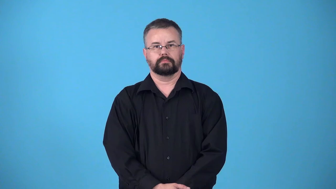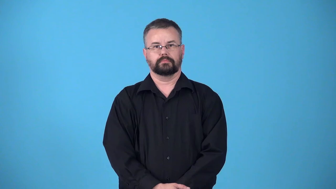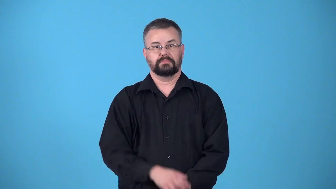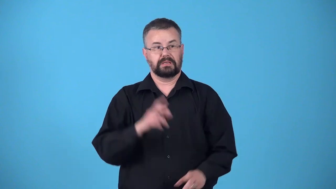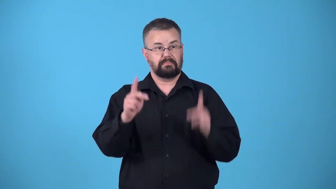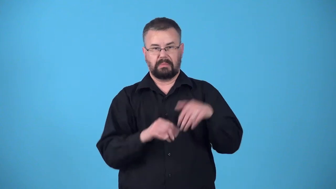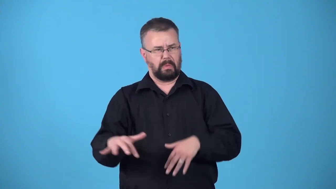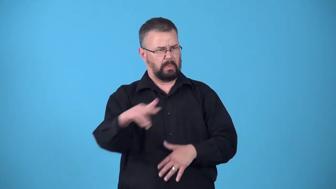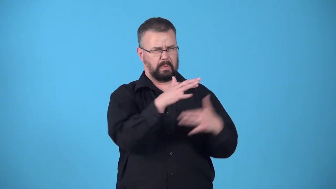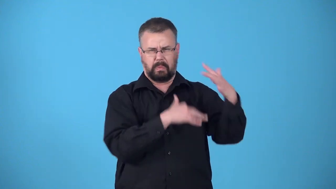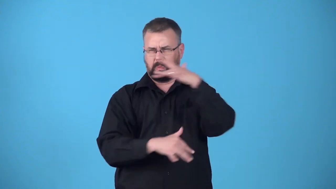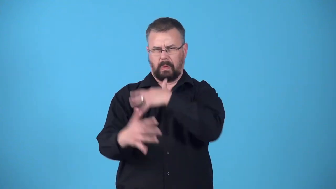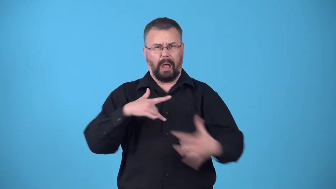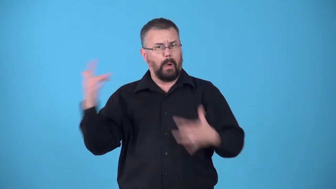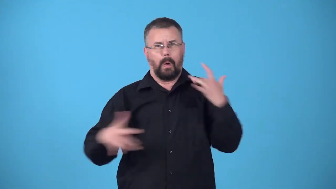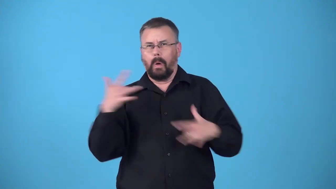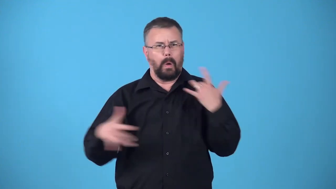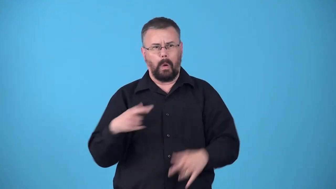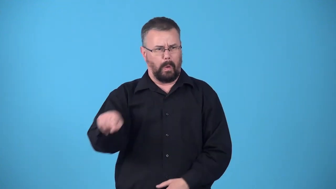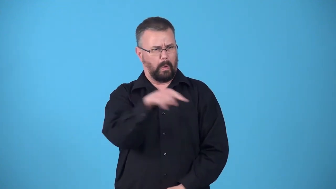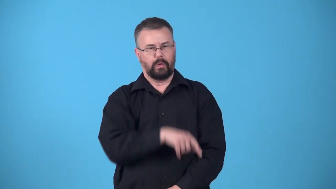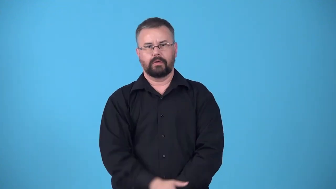fever pitch